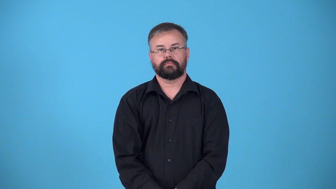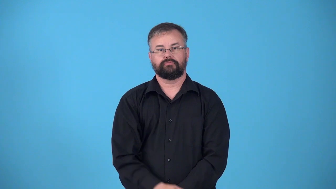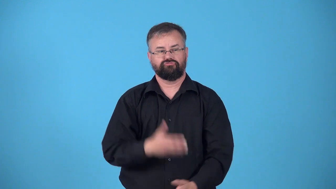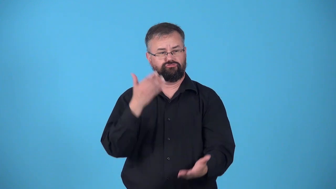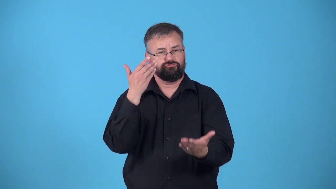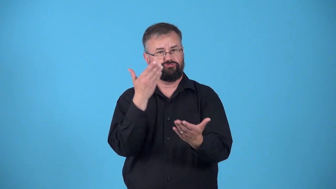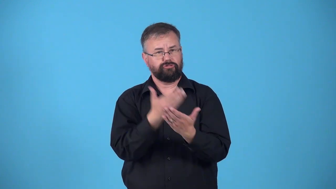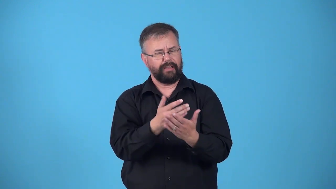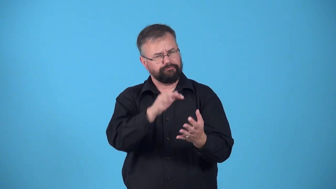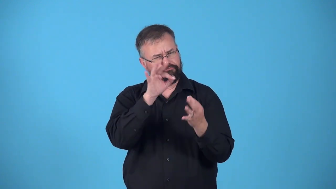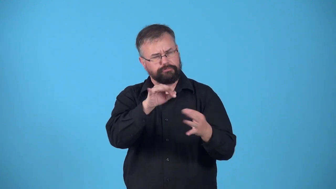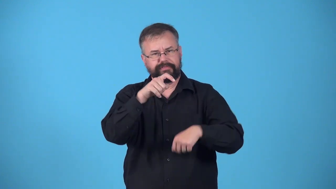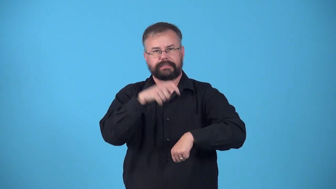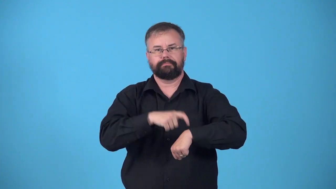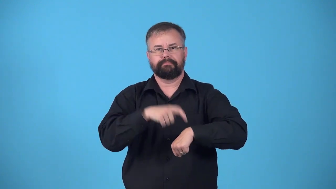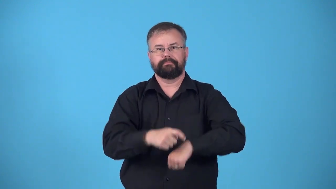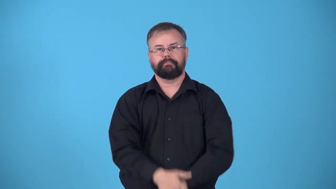on time